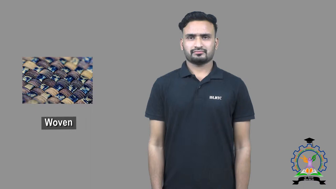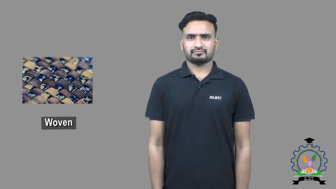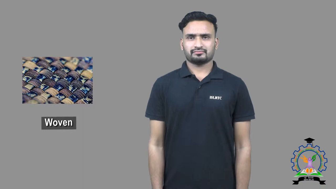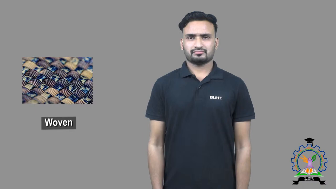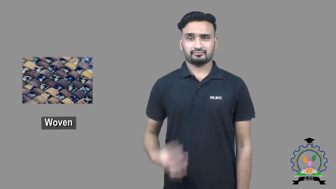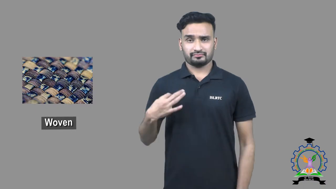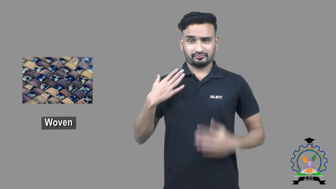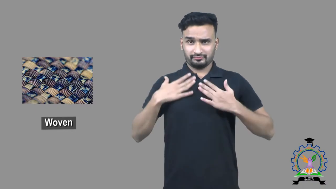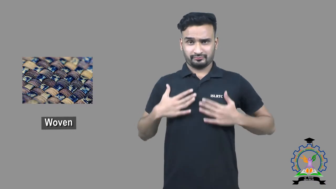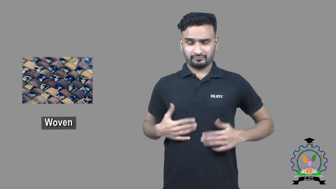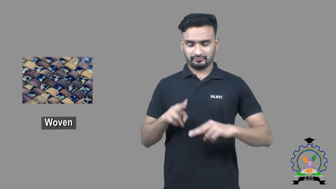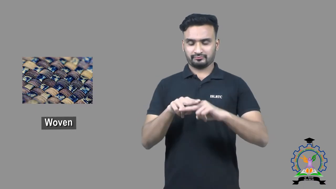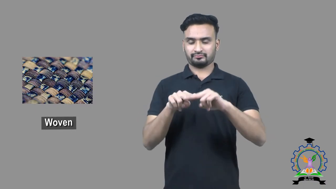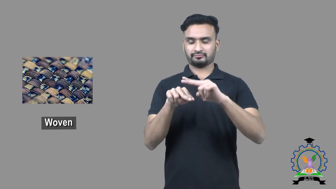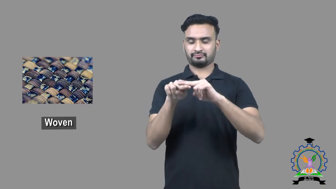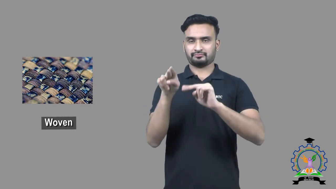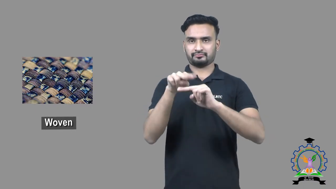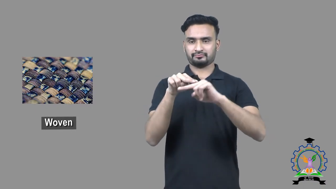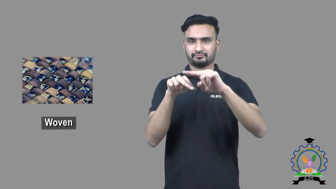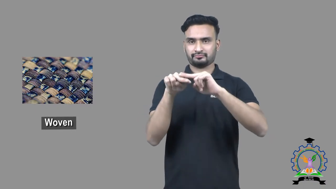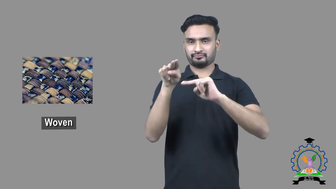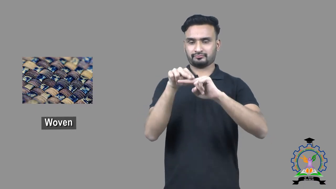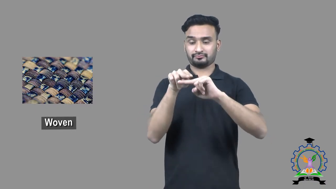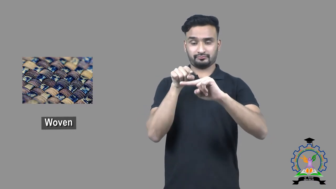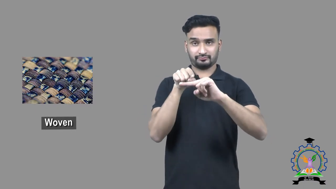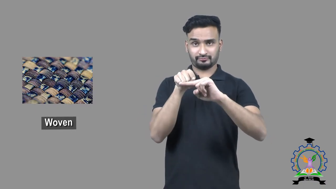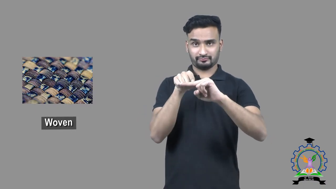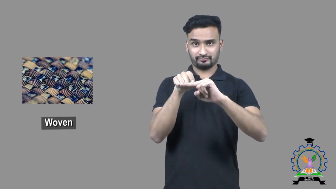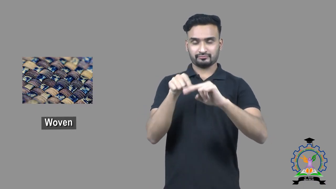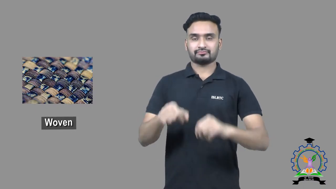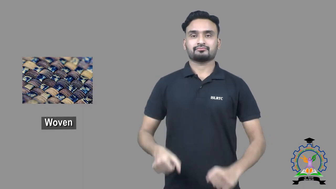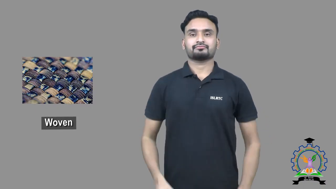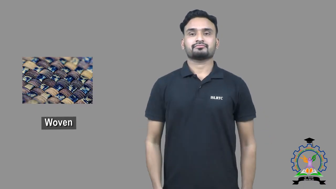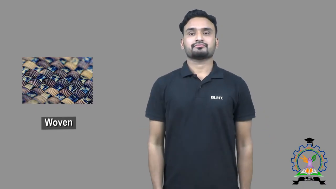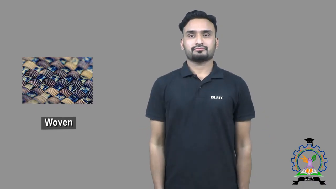Woven